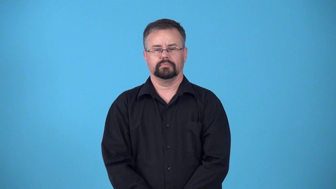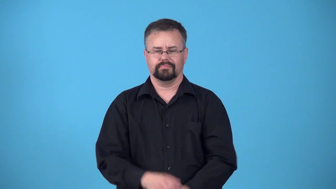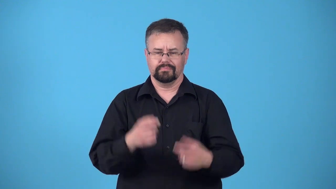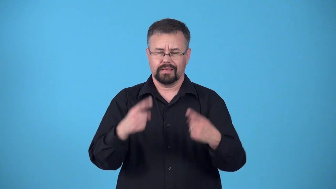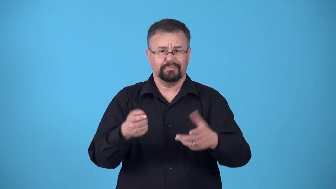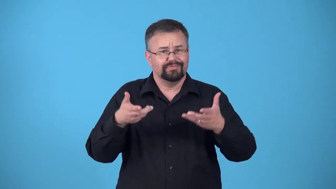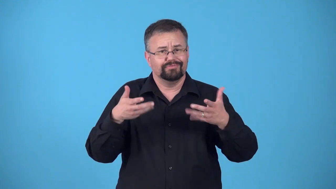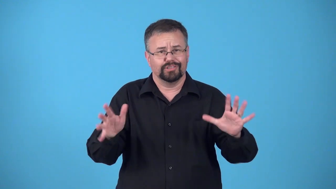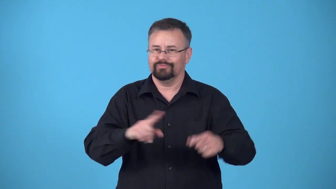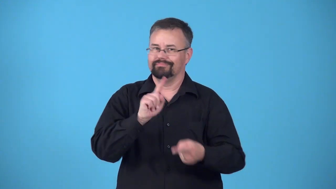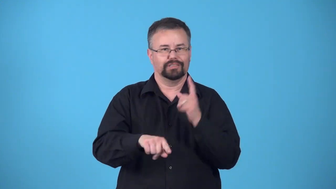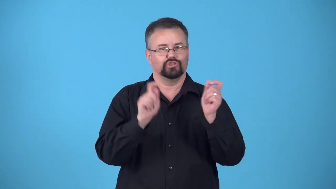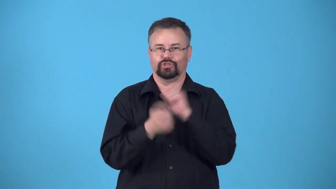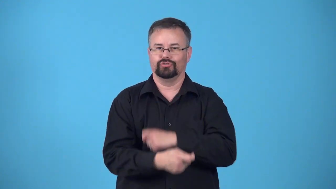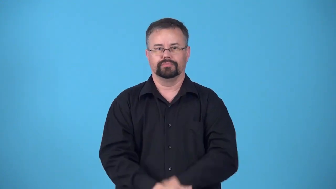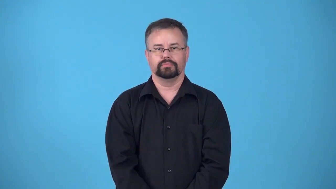water over the dam